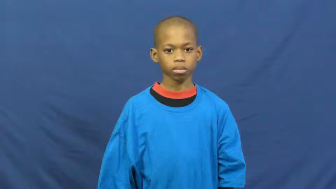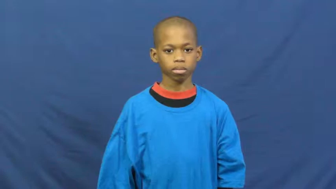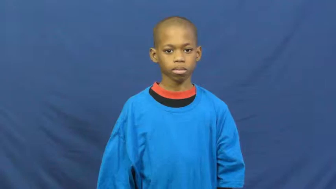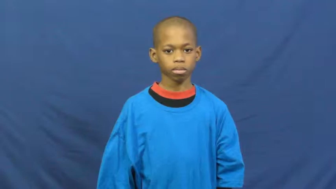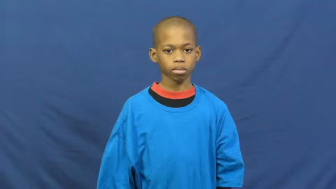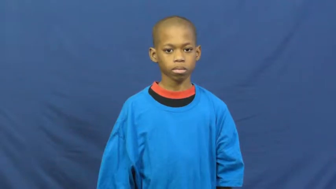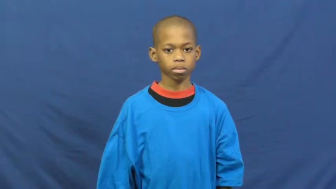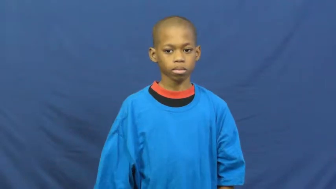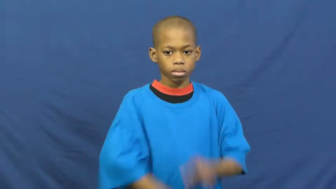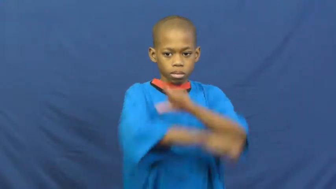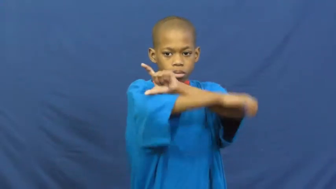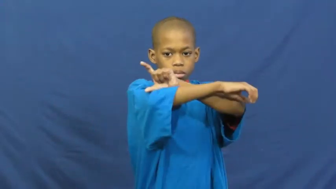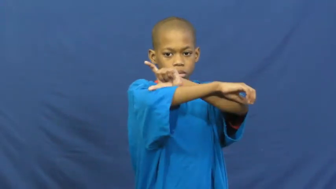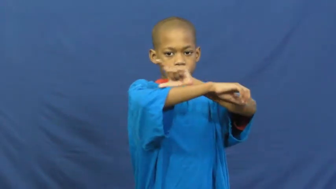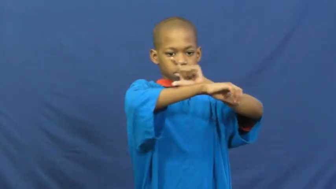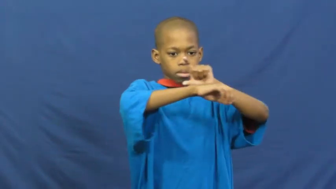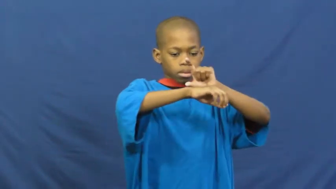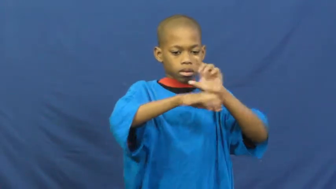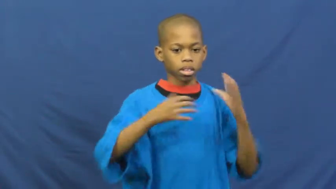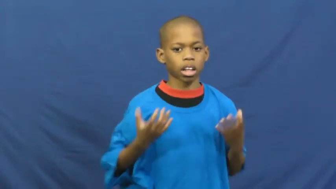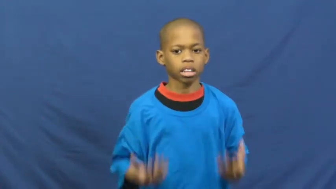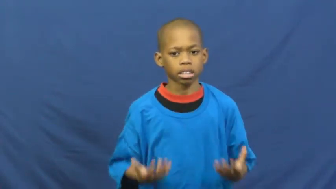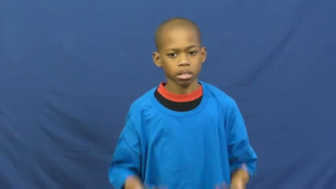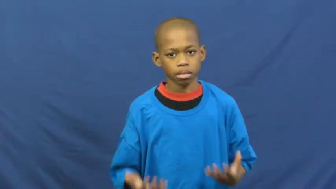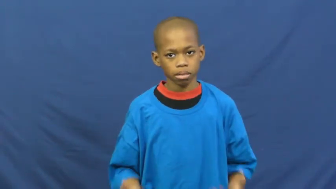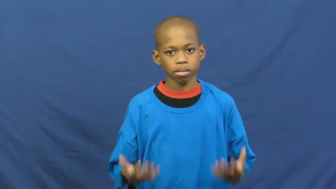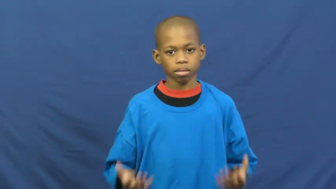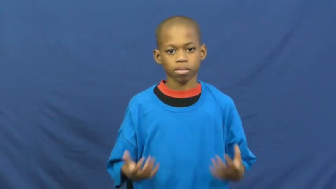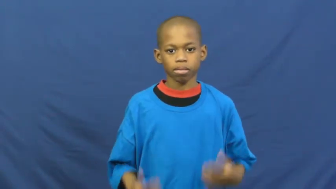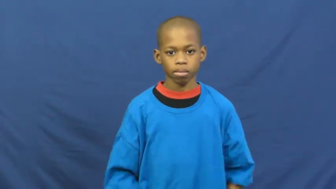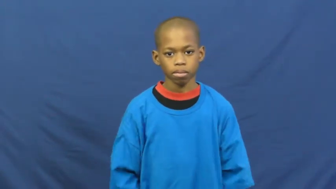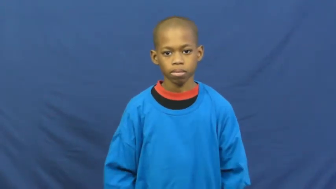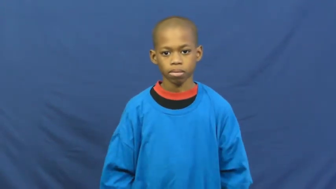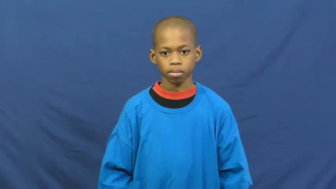dense